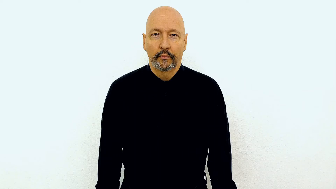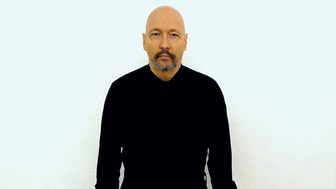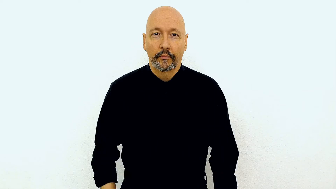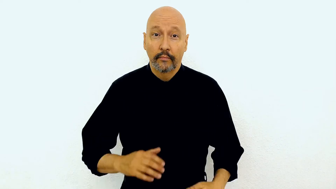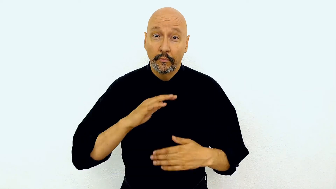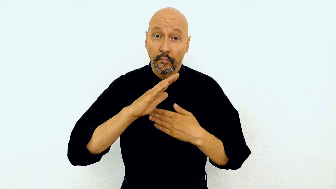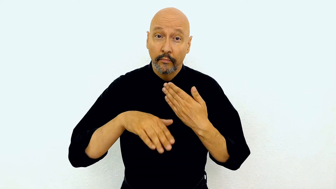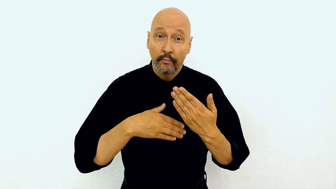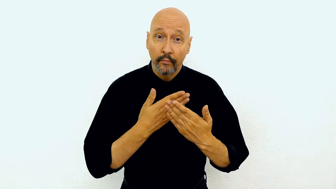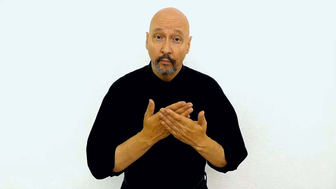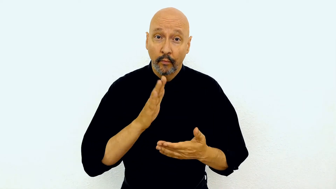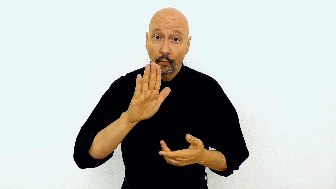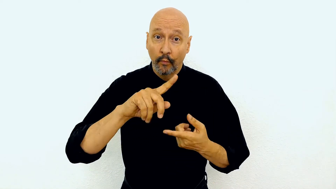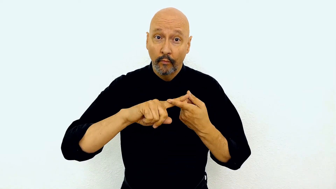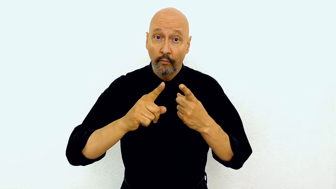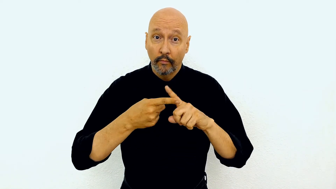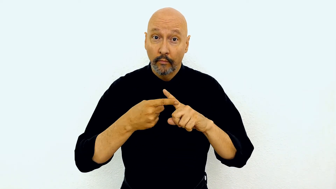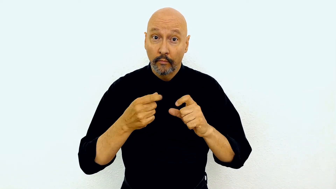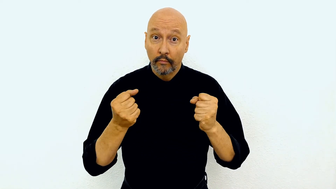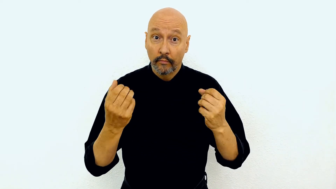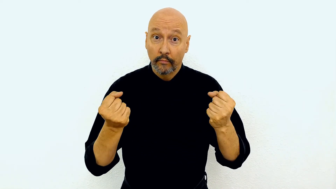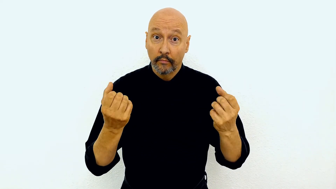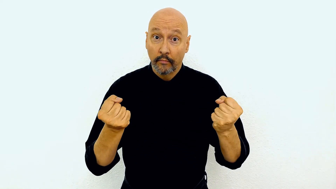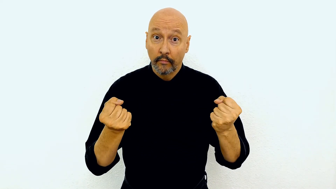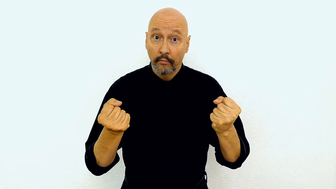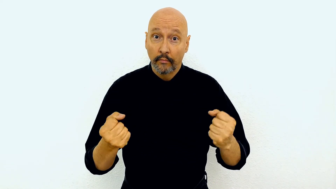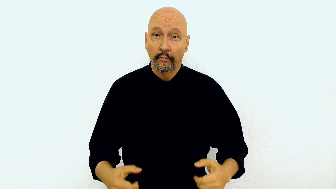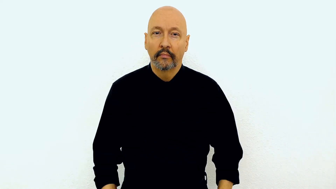ALL YOUR FRIEND SIGN?